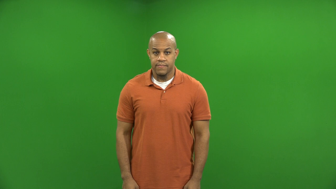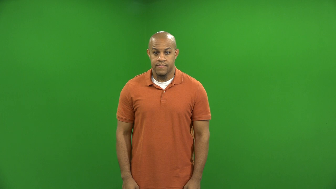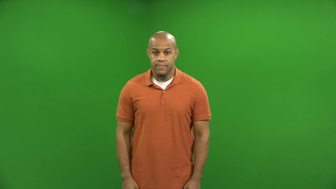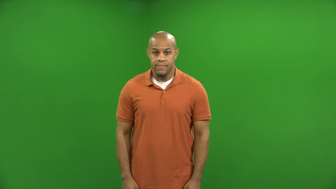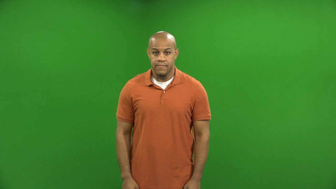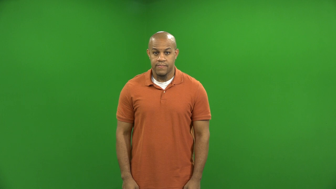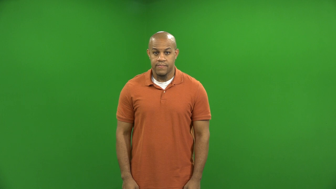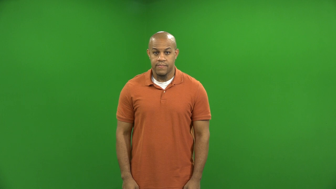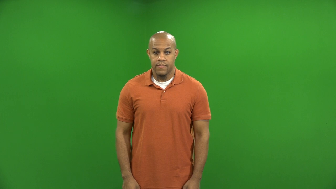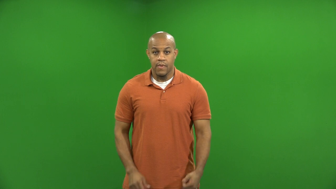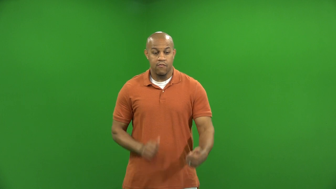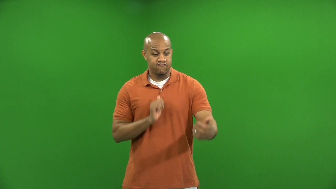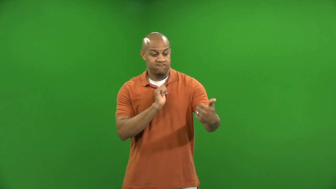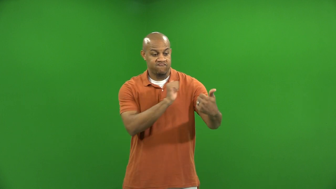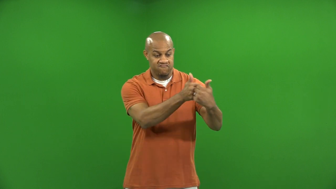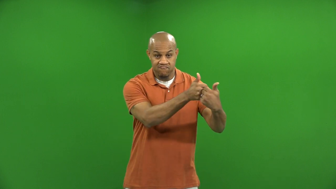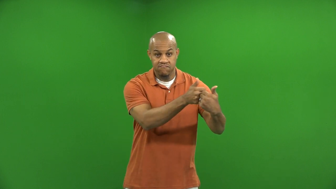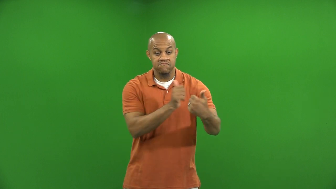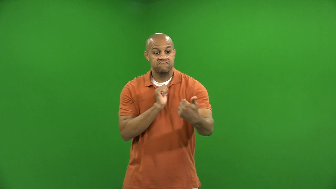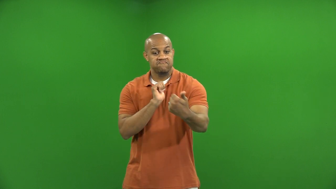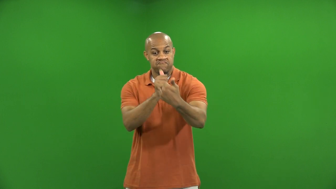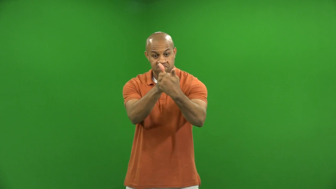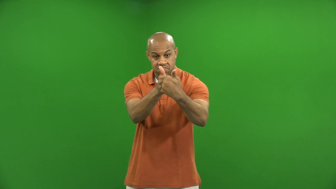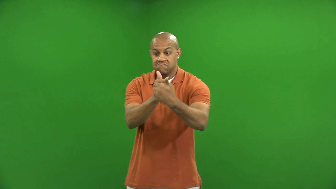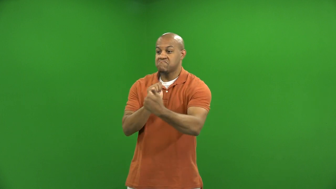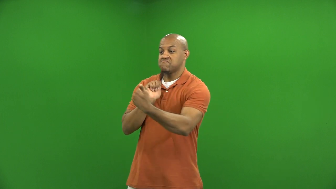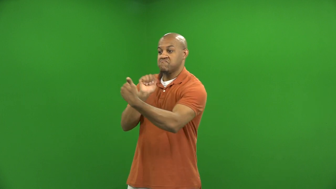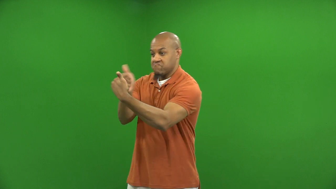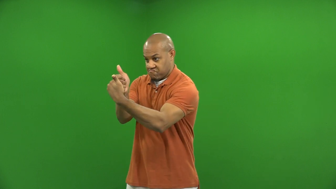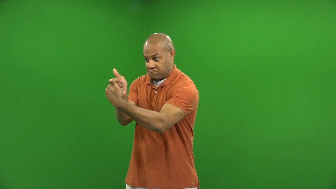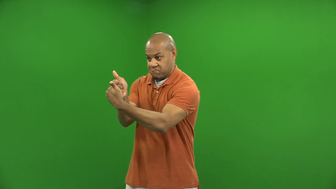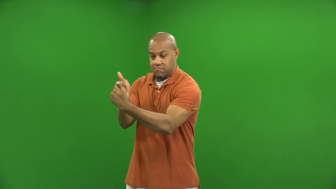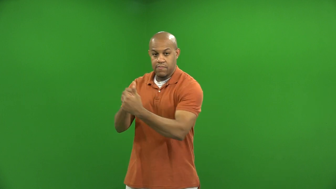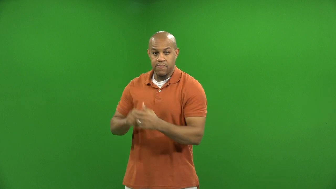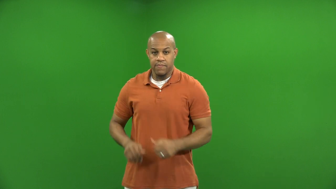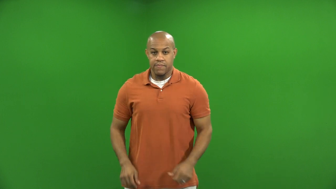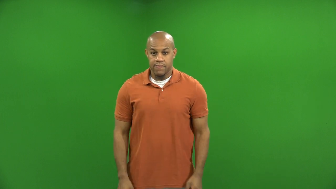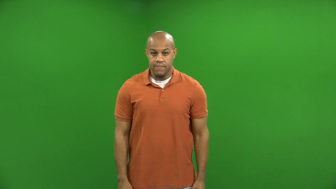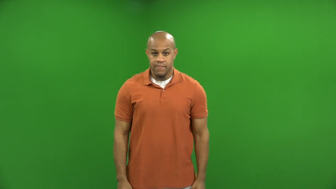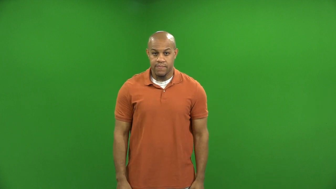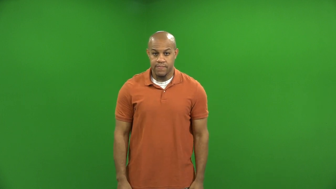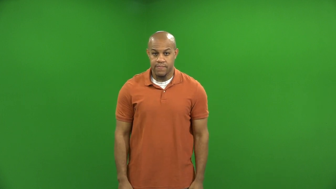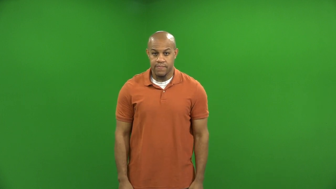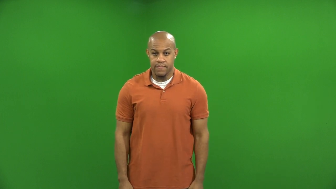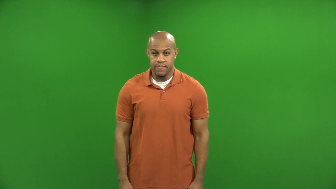Play against many other teams